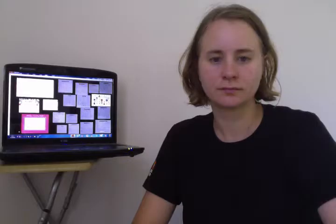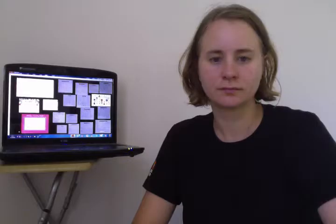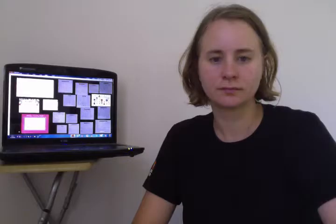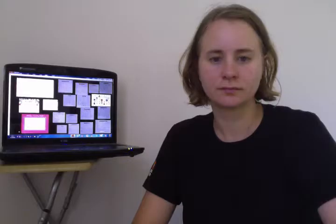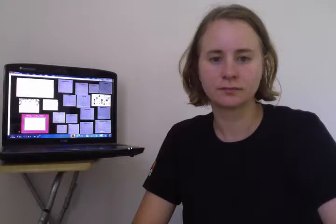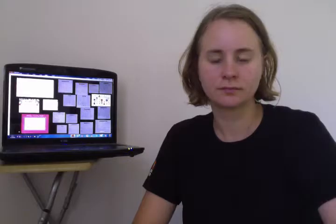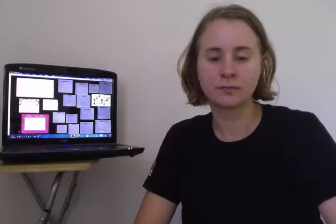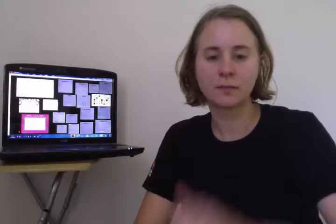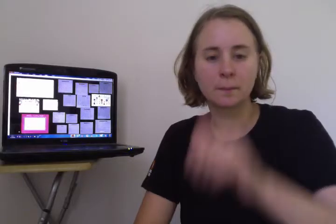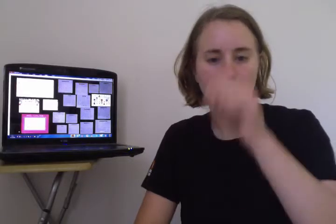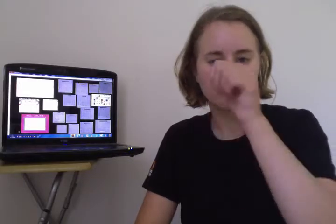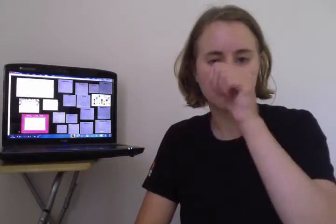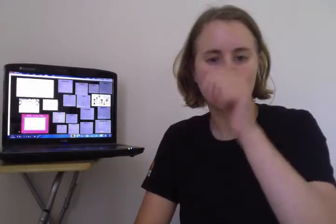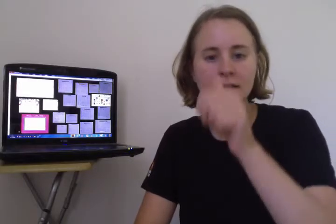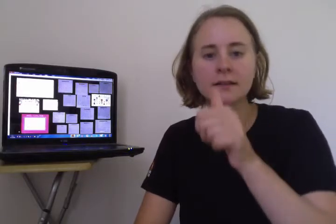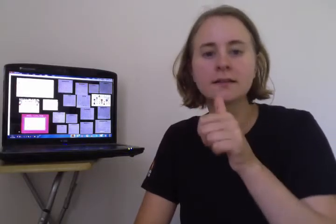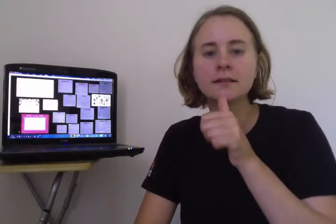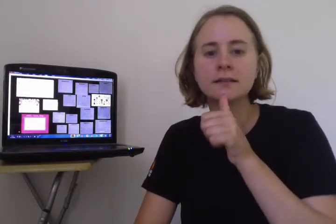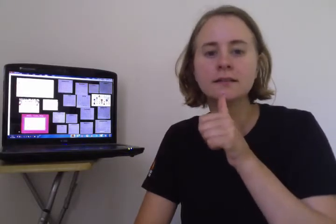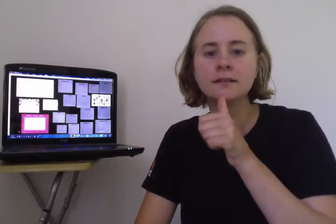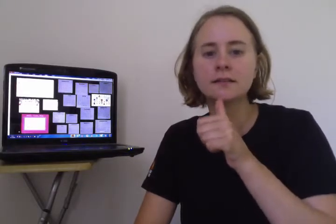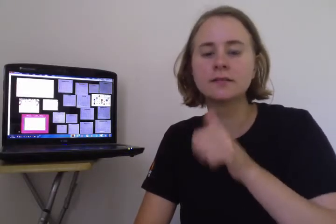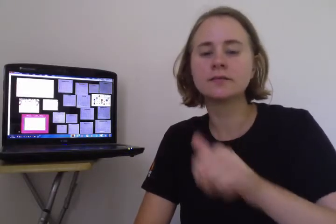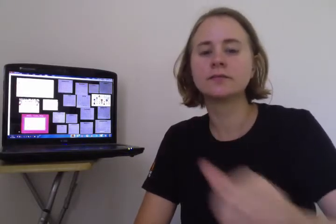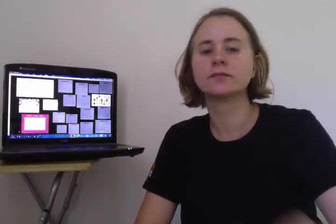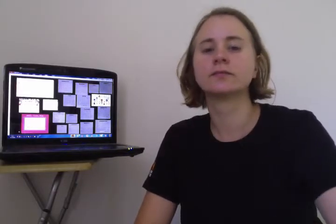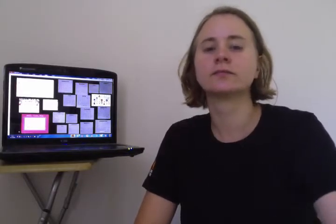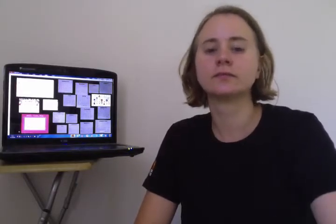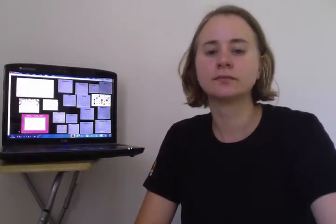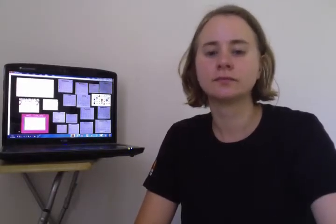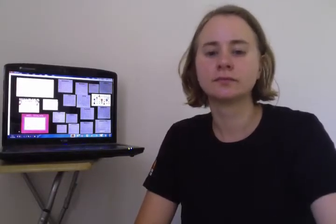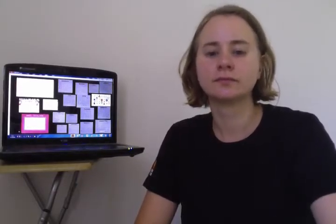month